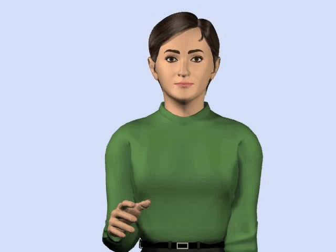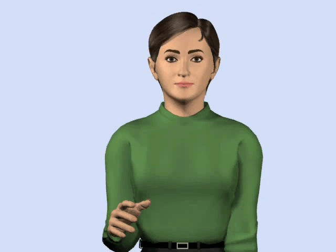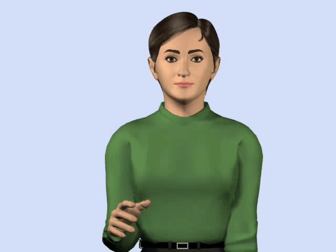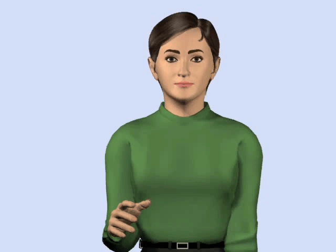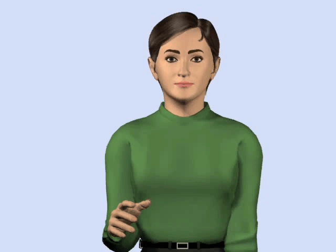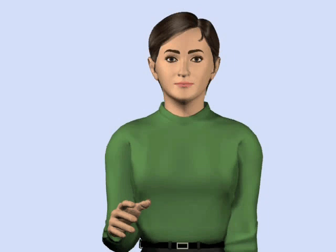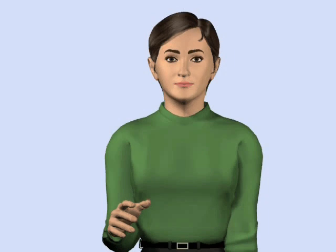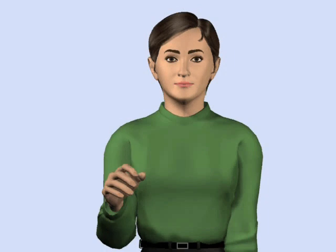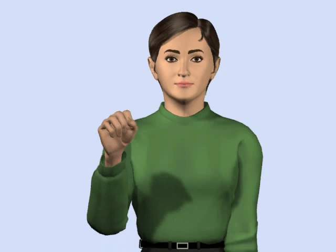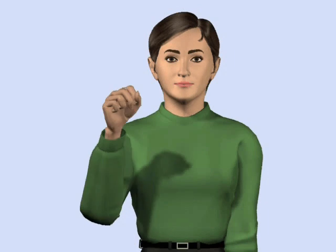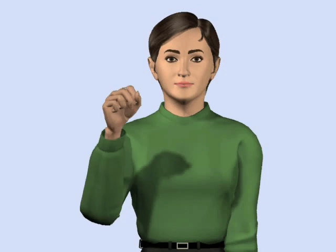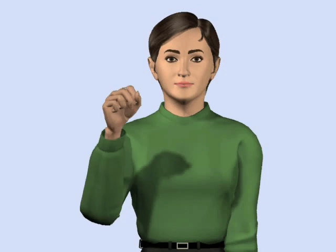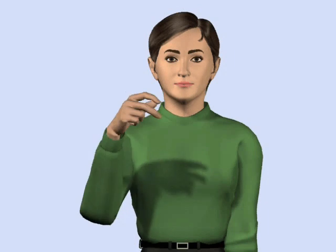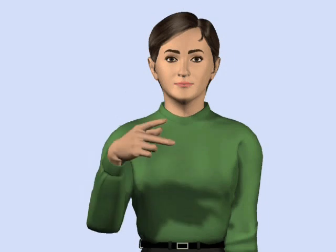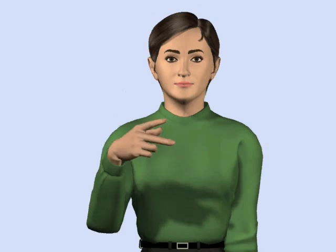Sun Prarie,WI,Sandpoint,ID,Spokane,WA,Springfield,OH